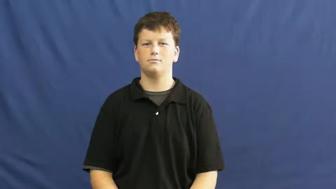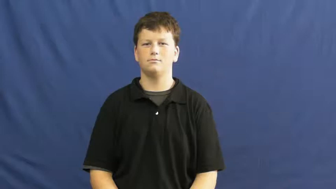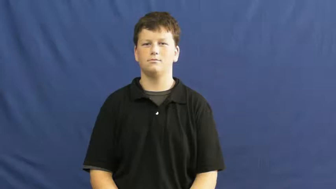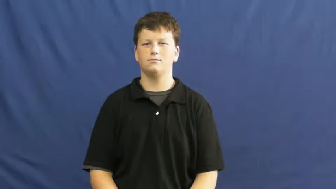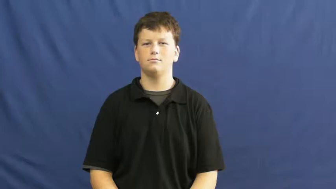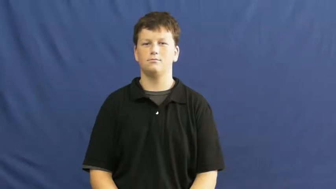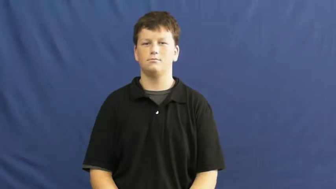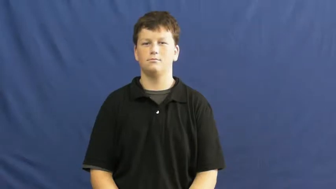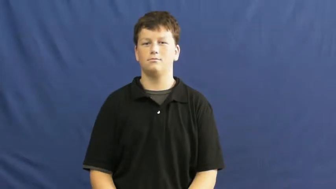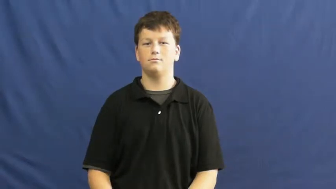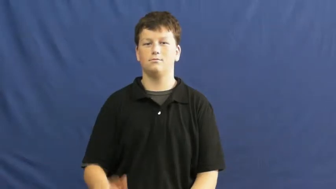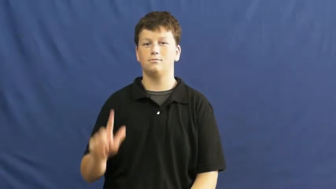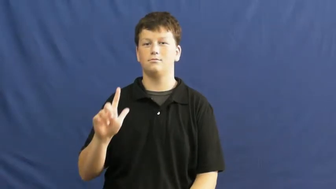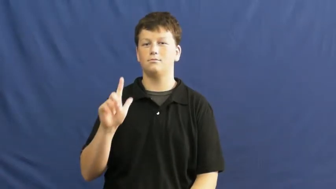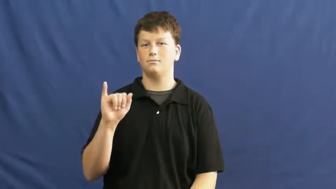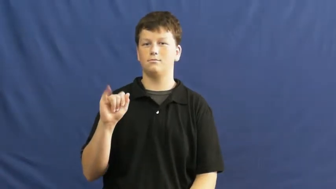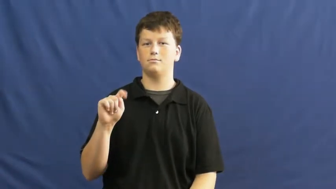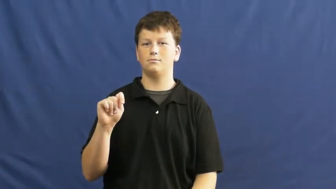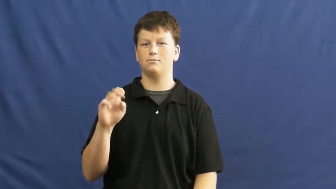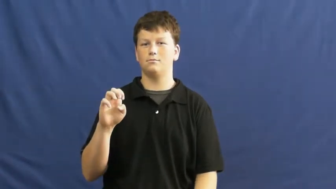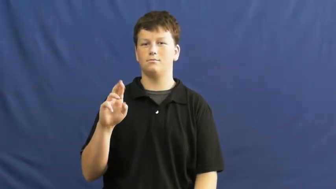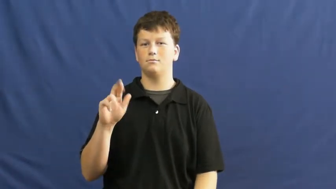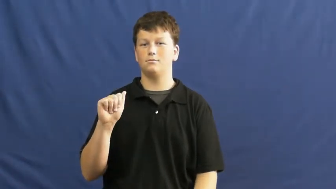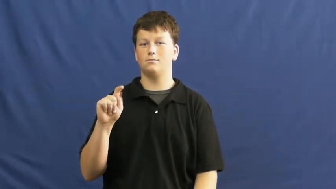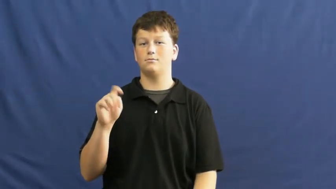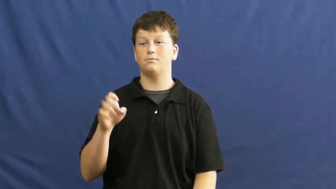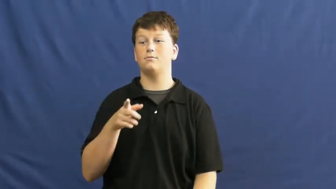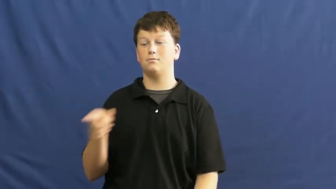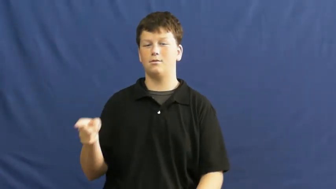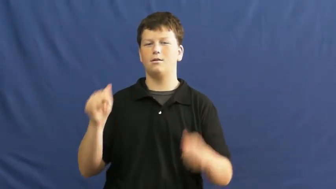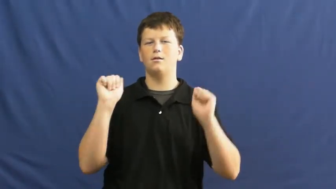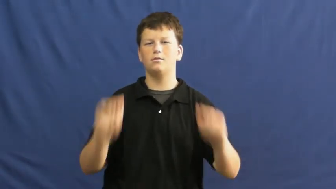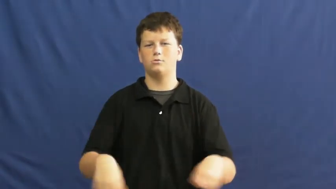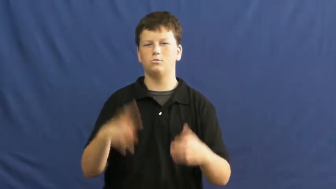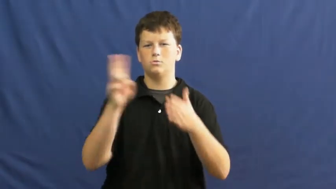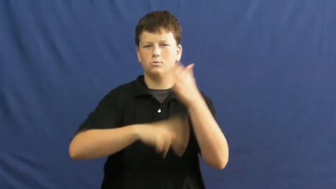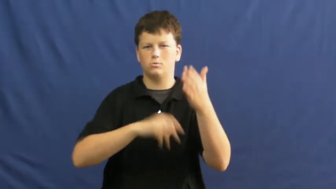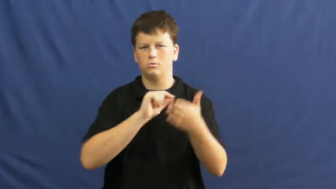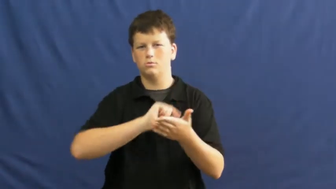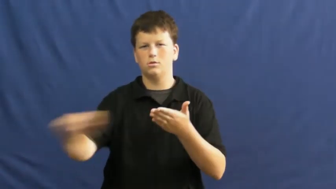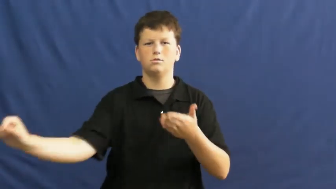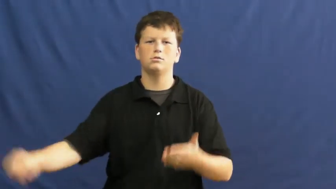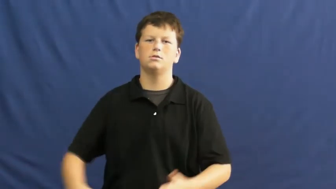literate